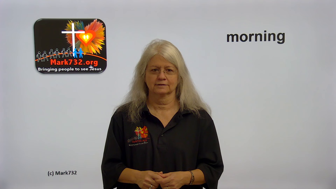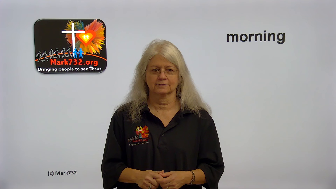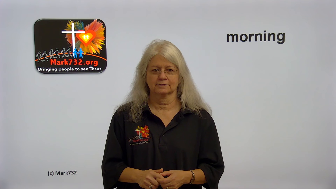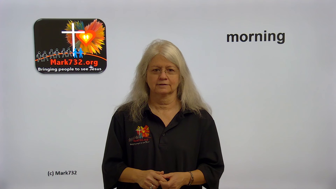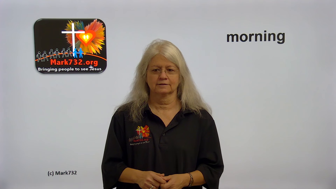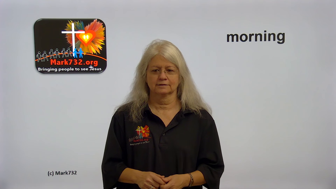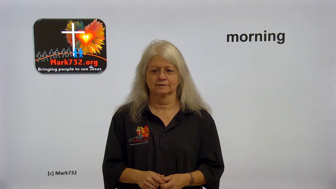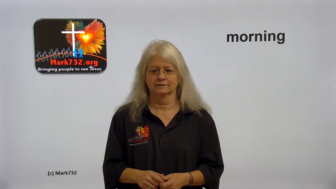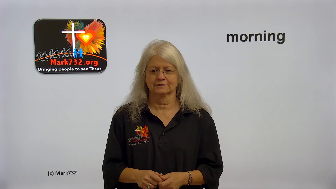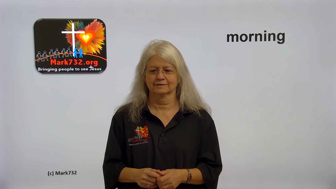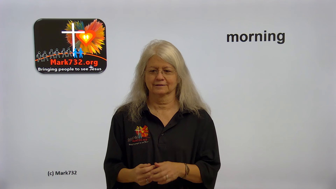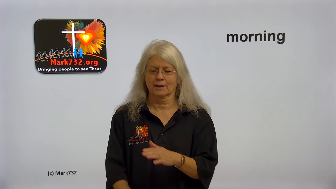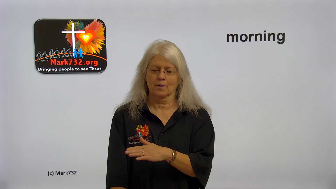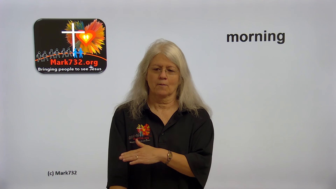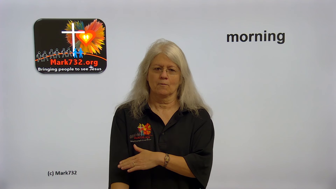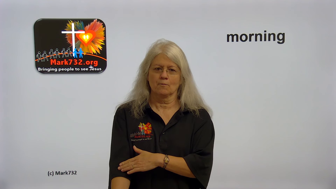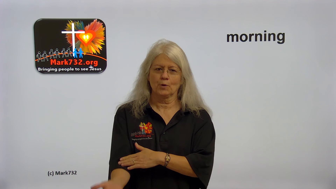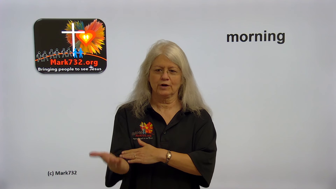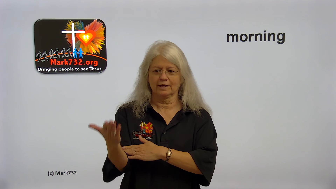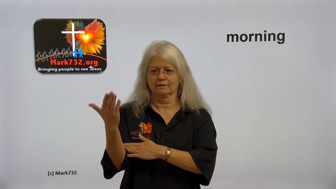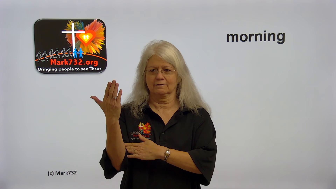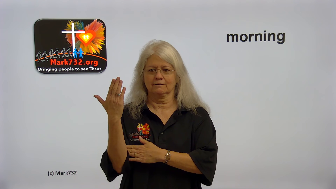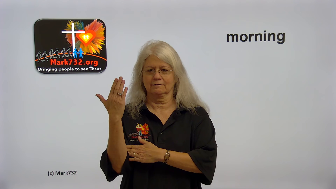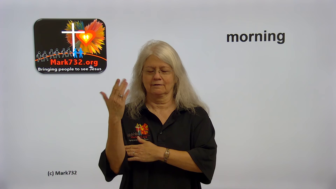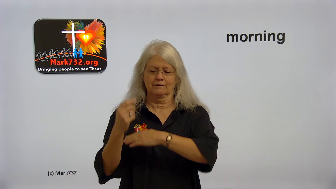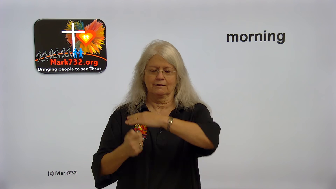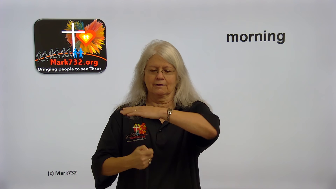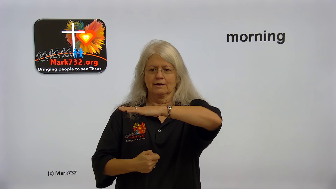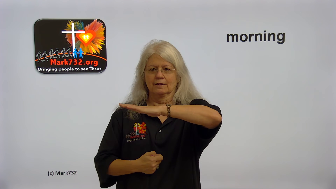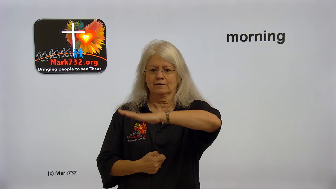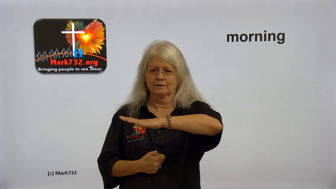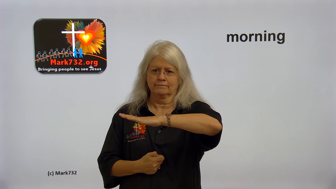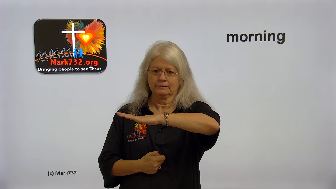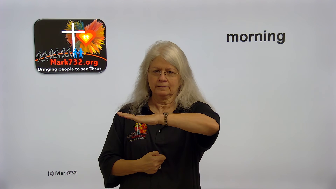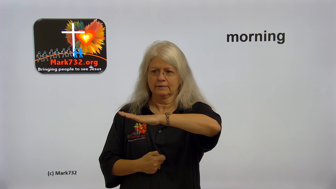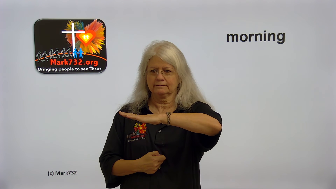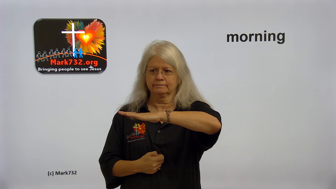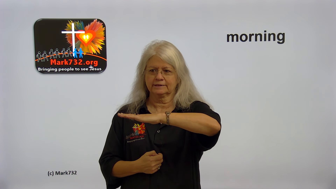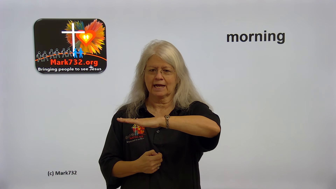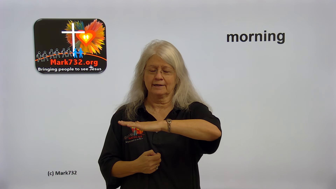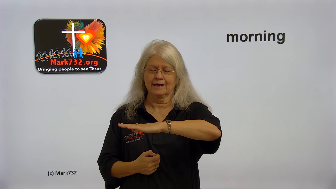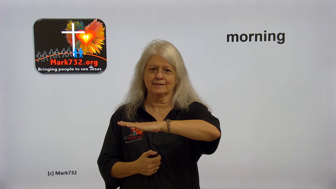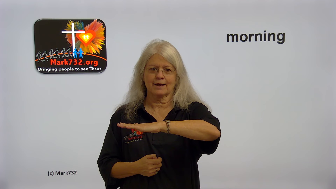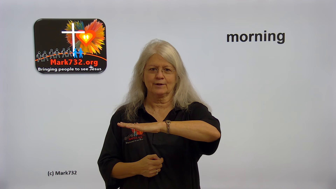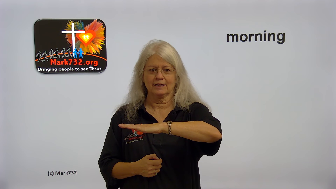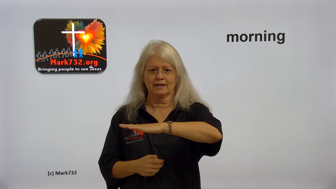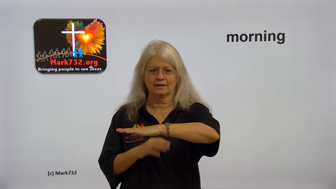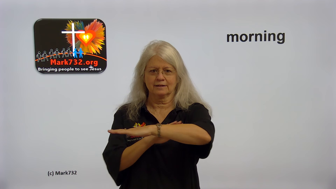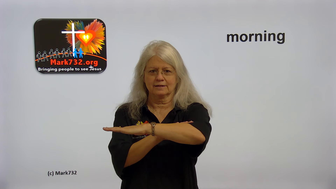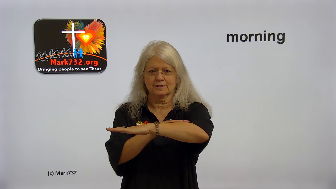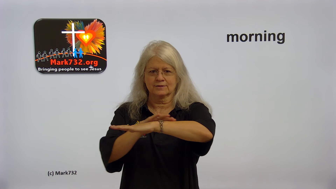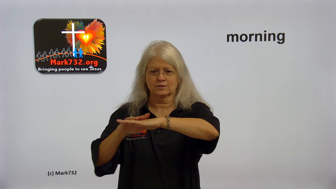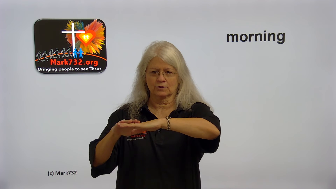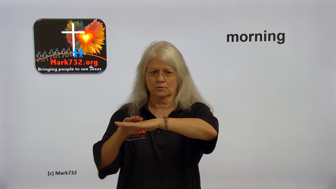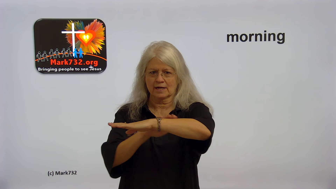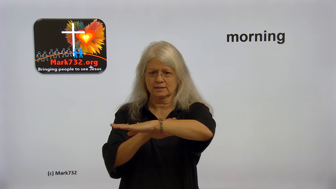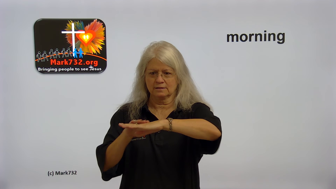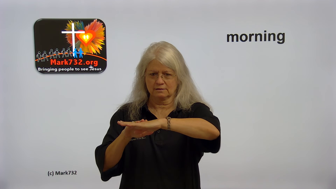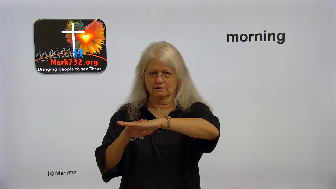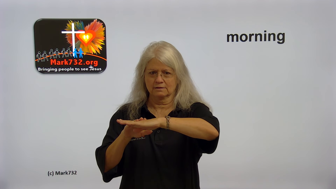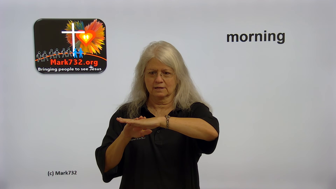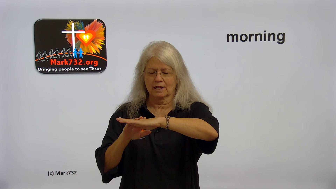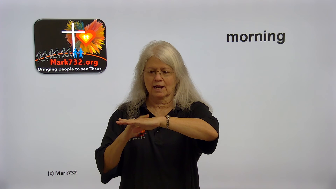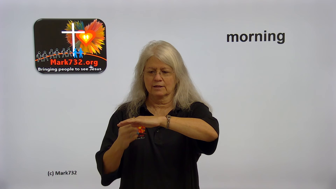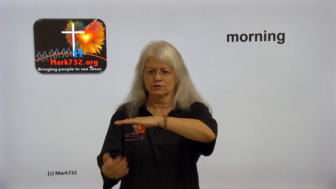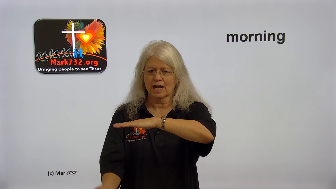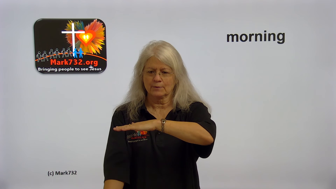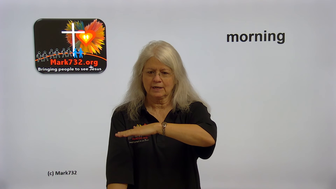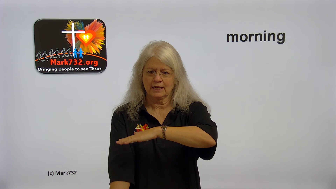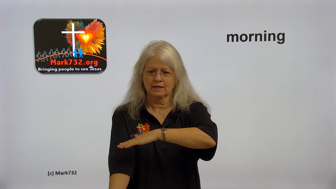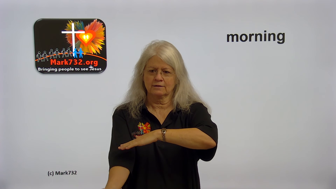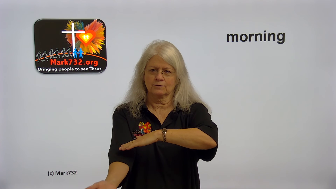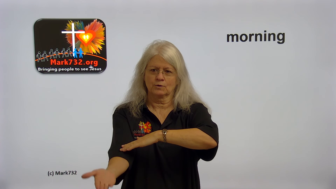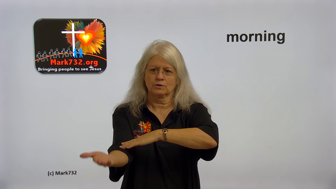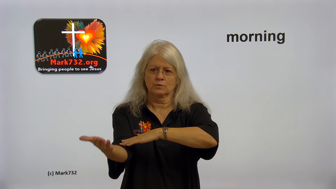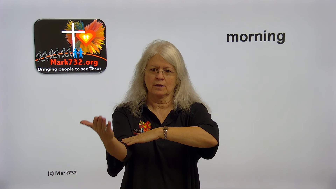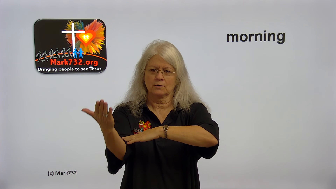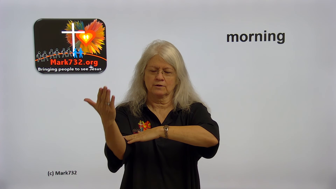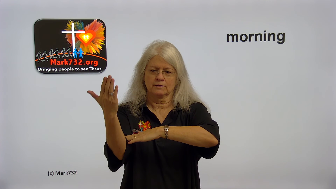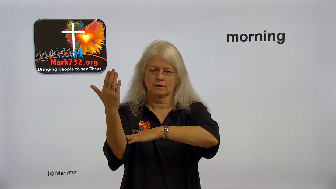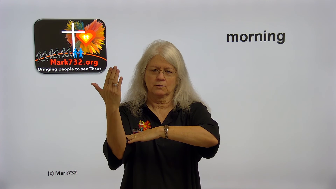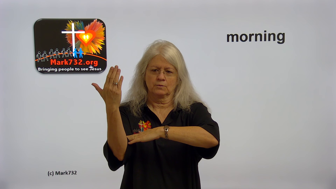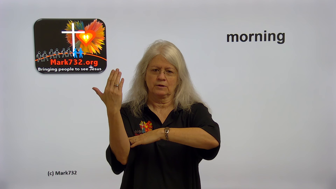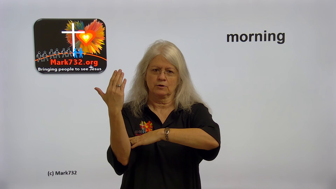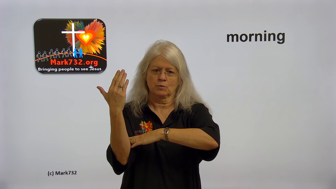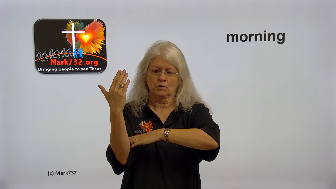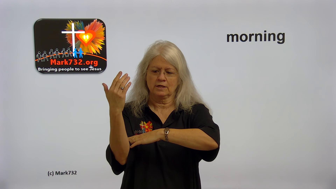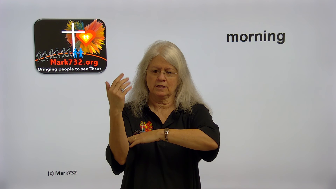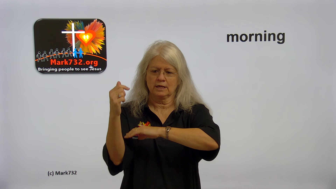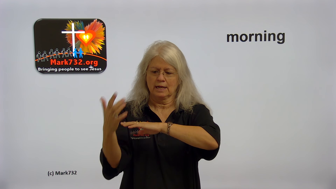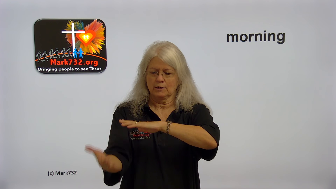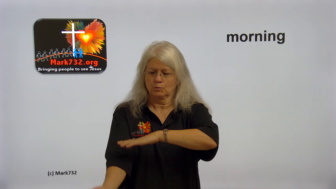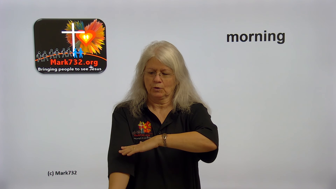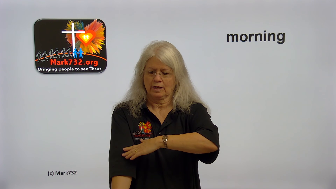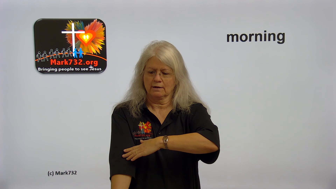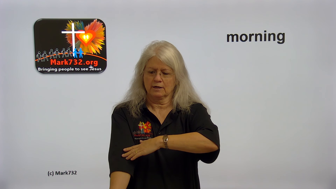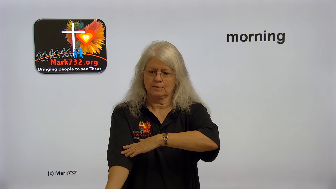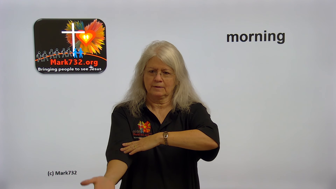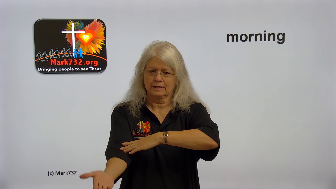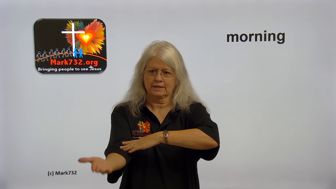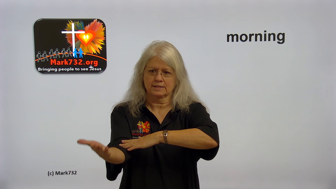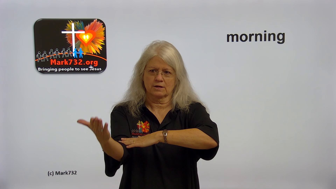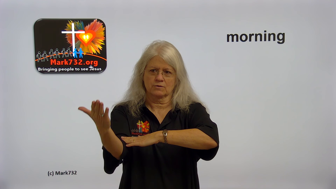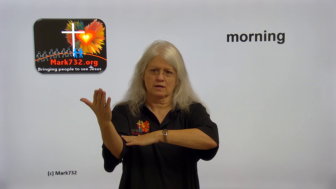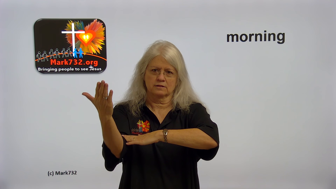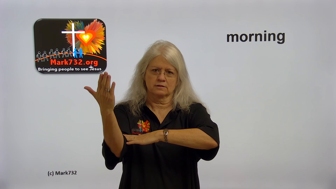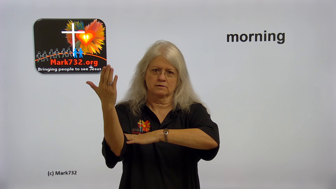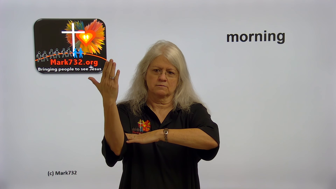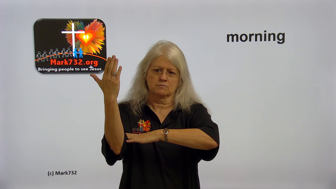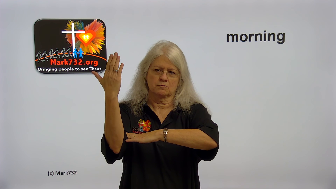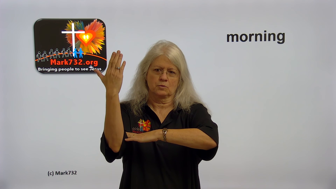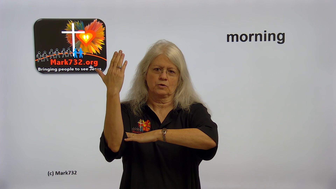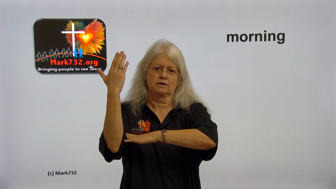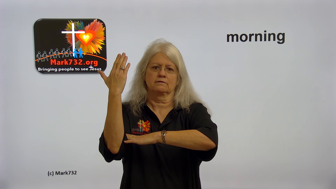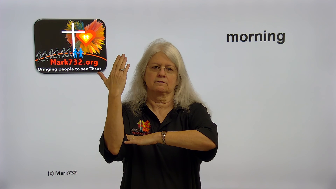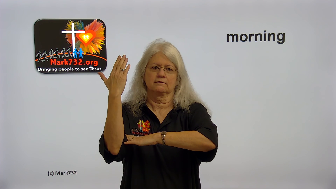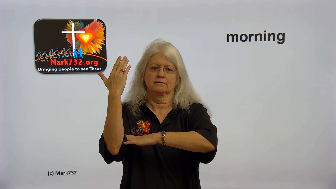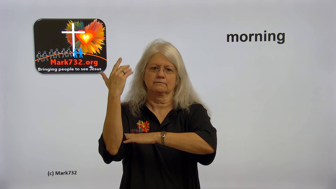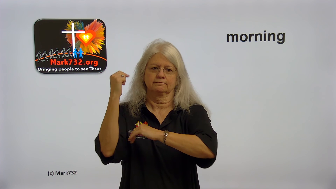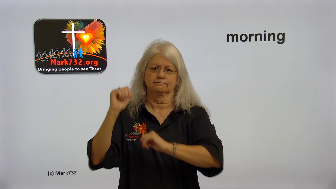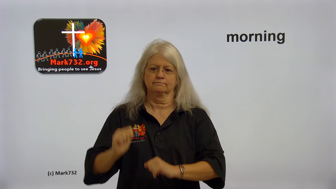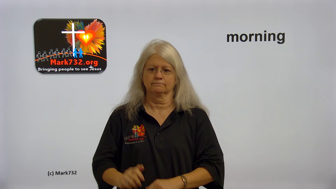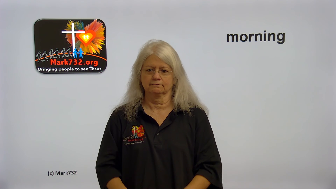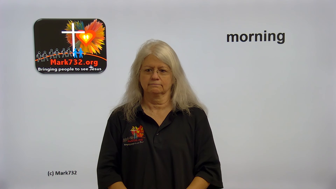morning